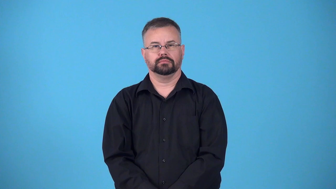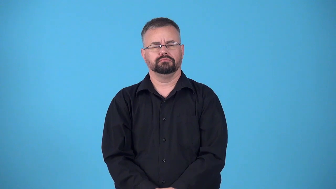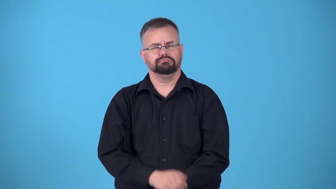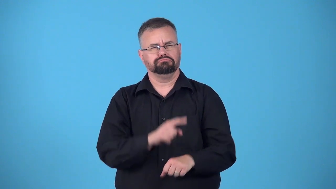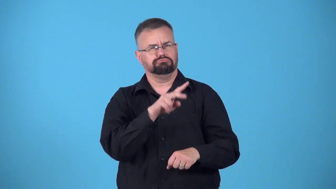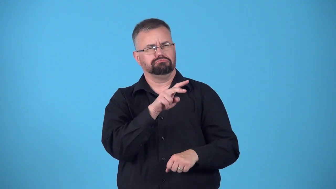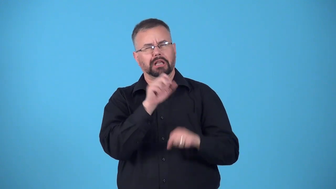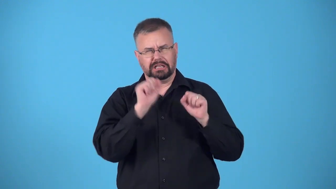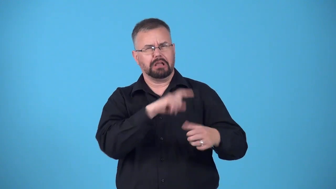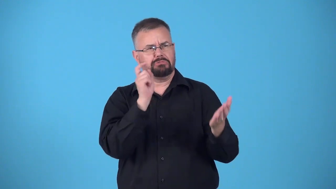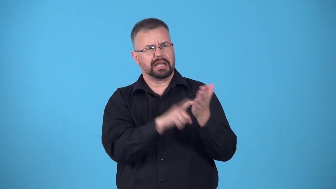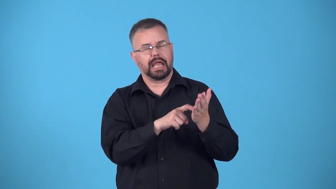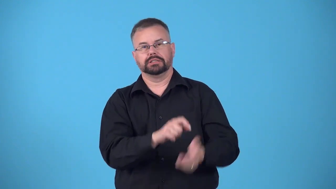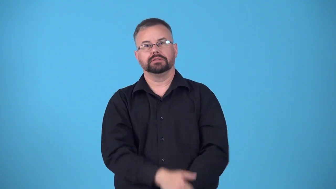recognizable